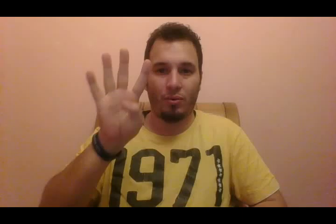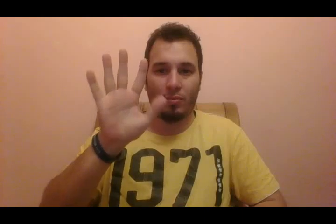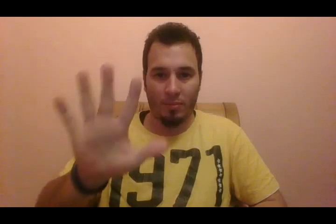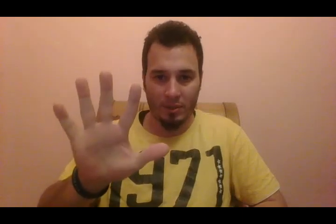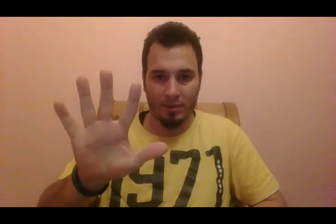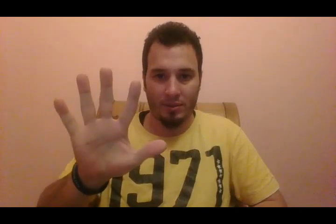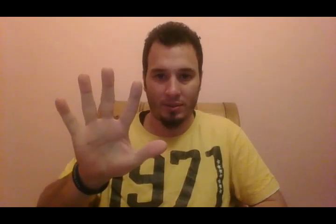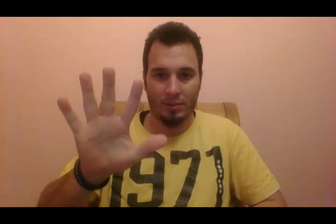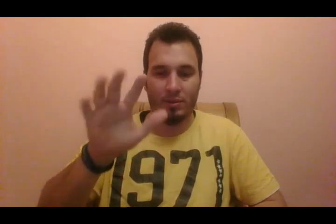number5